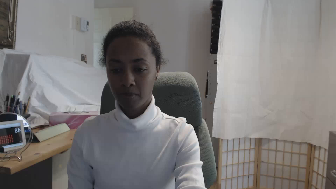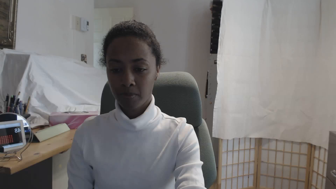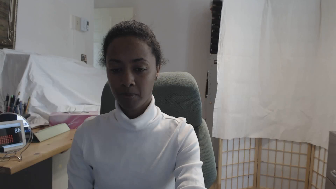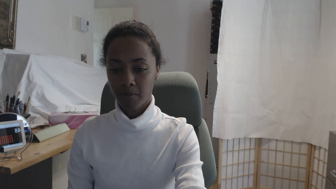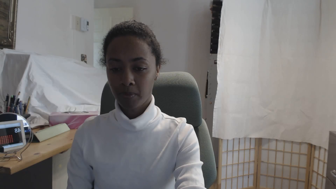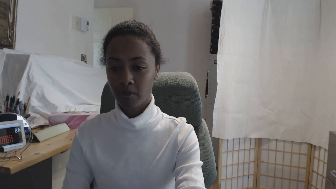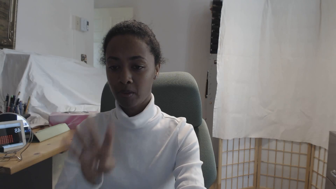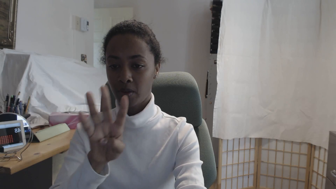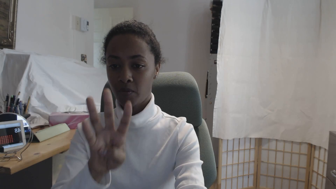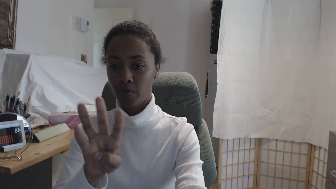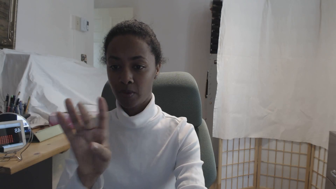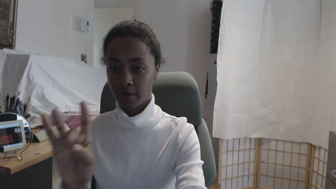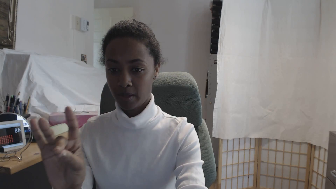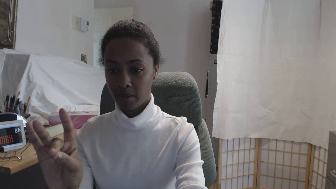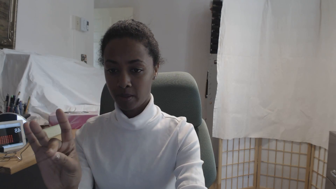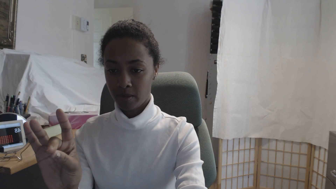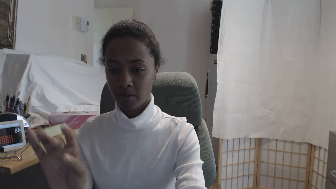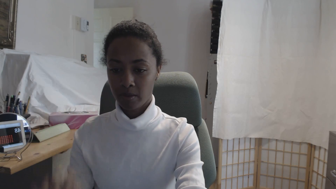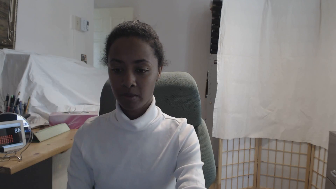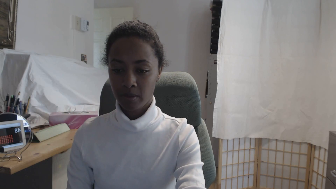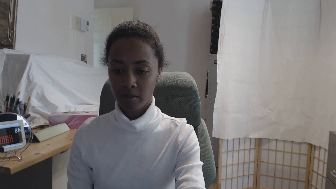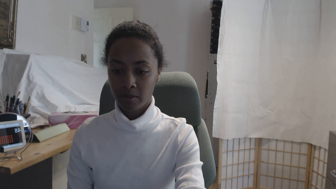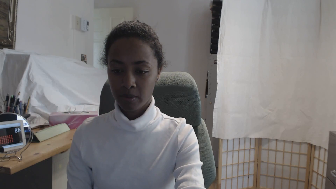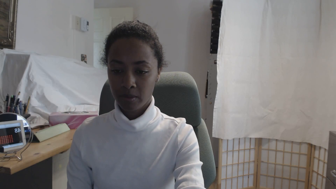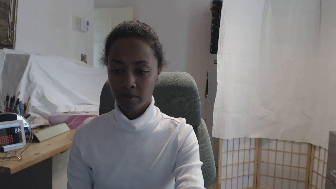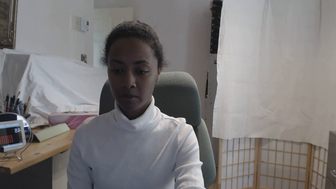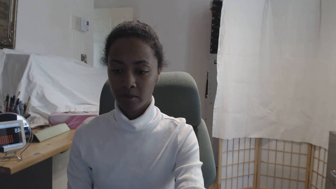number48